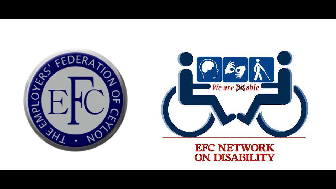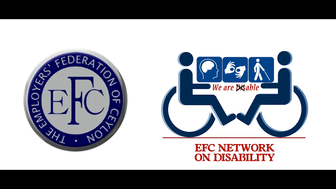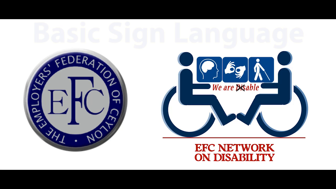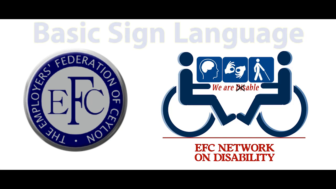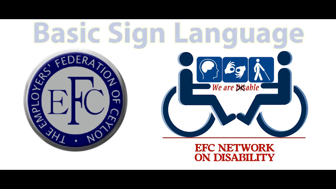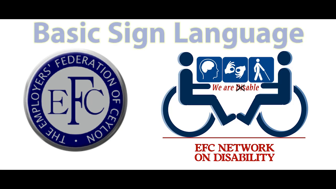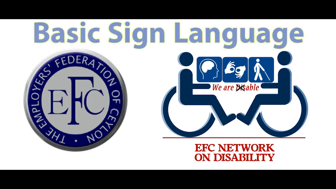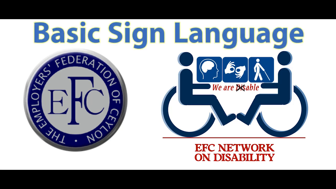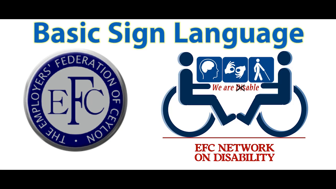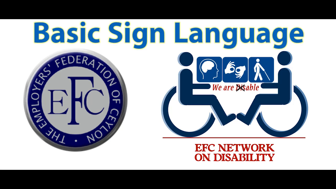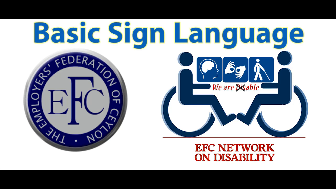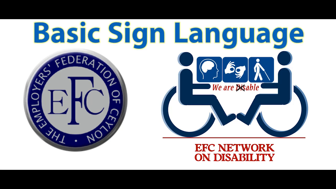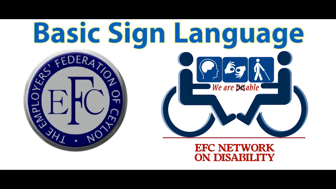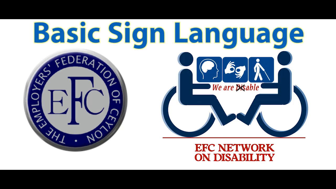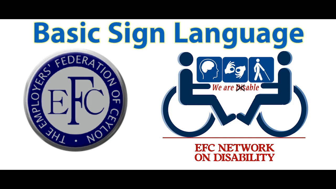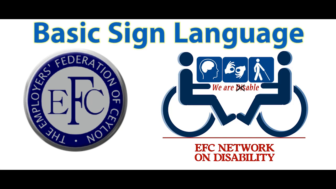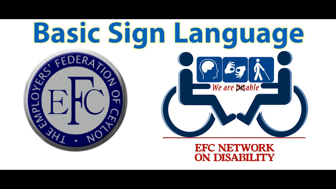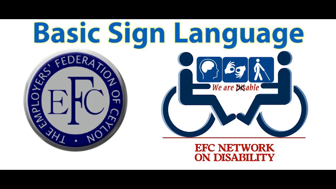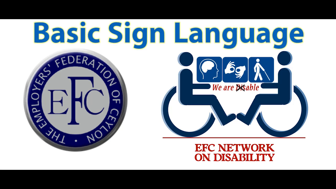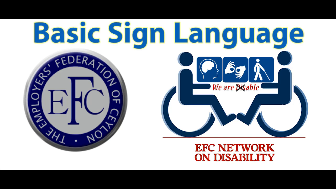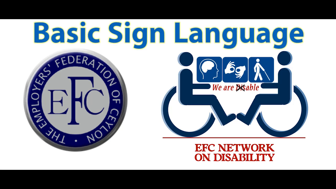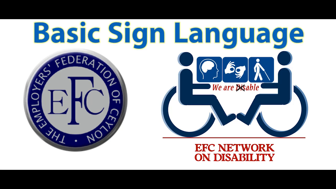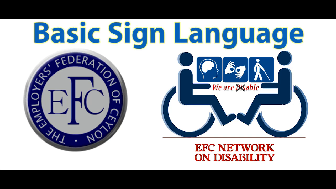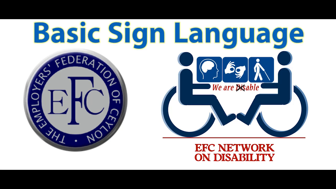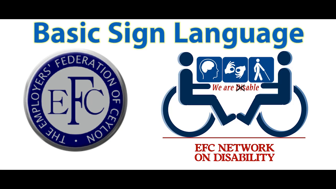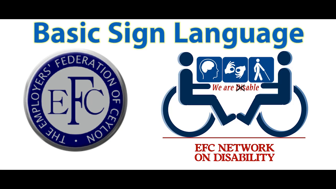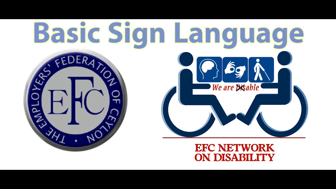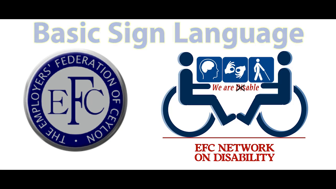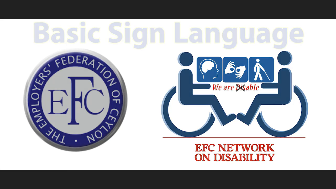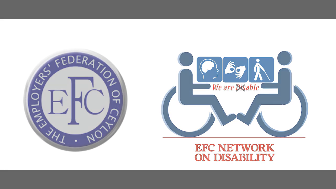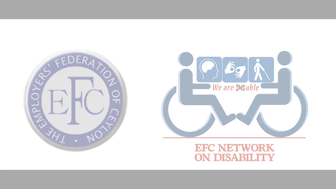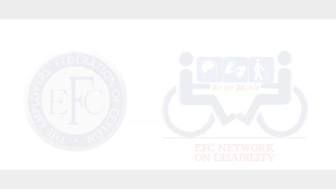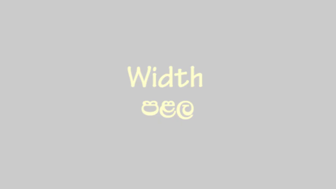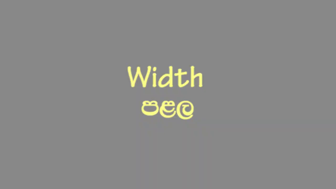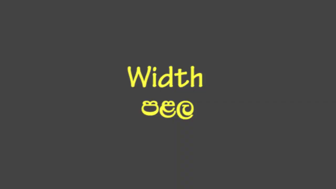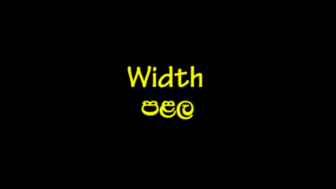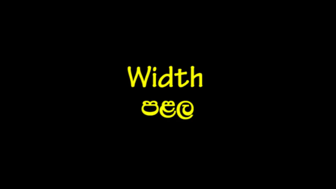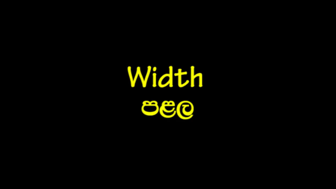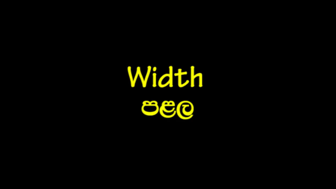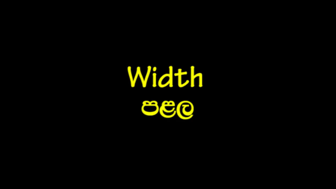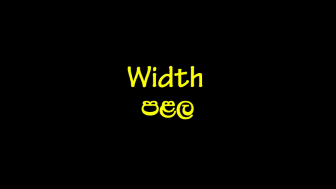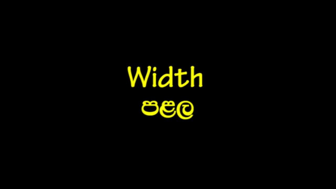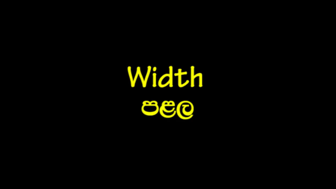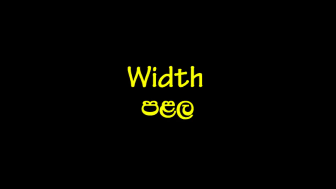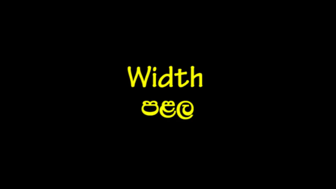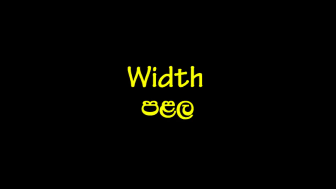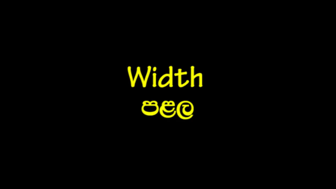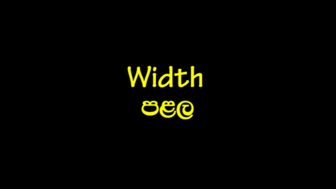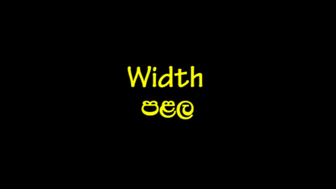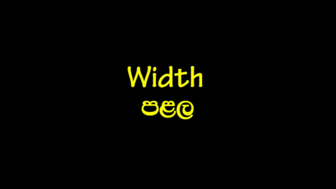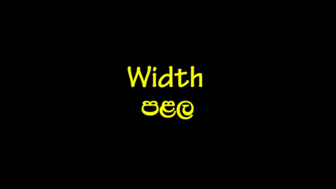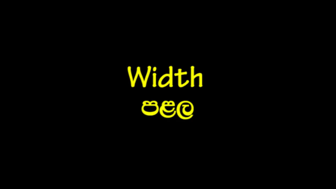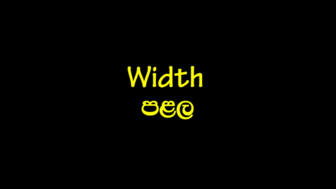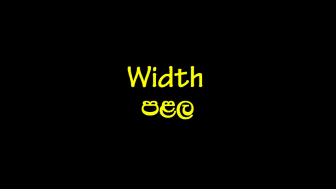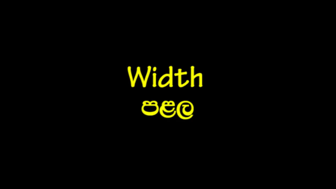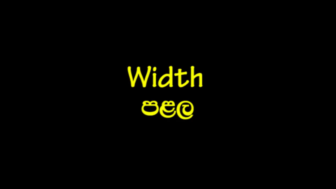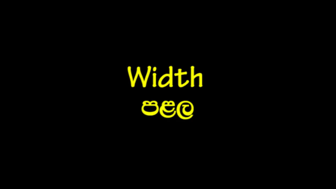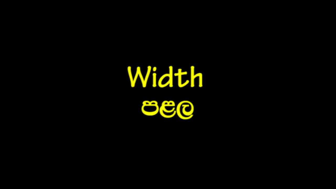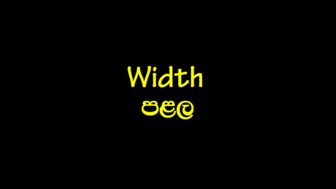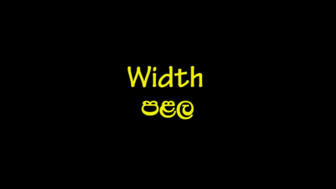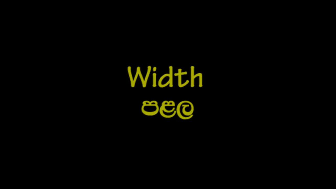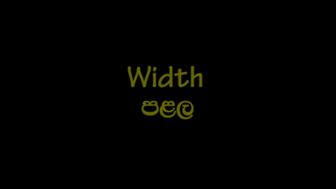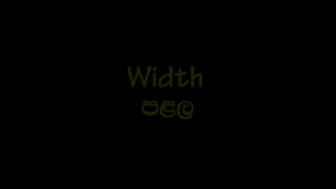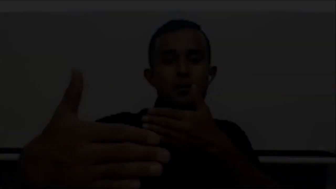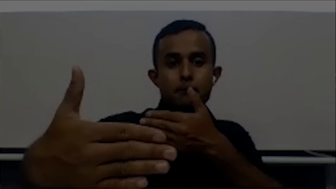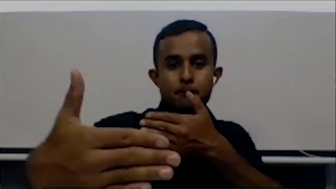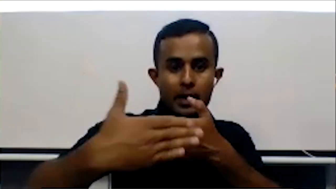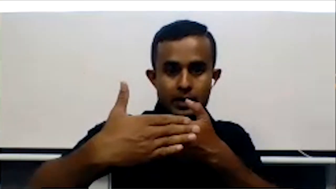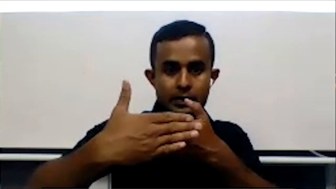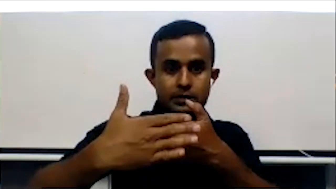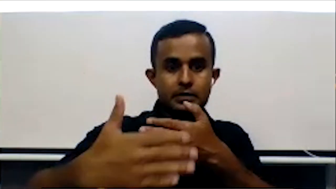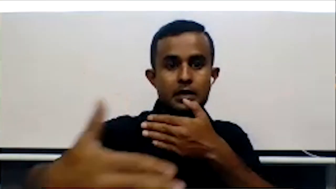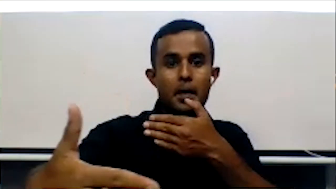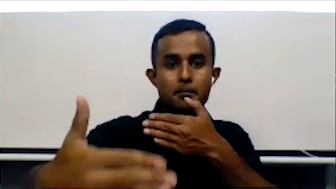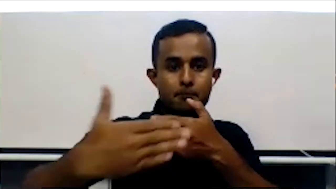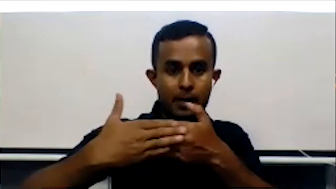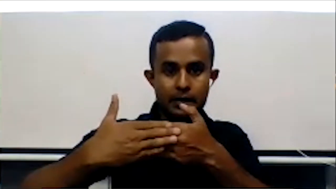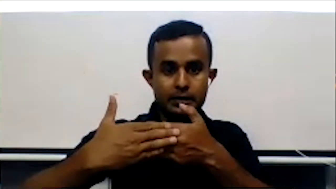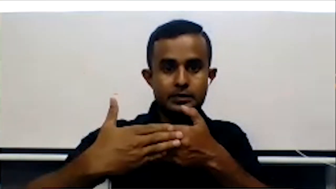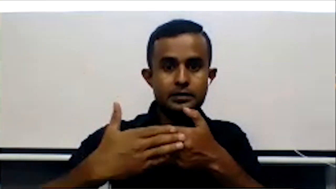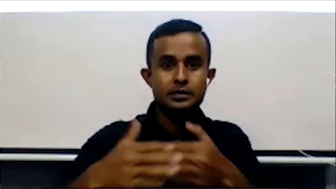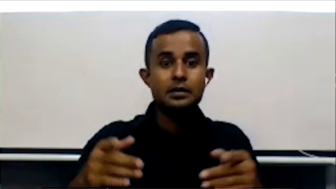Width